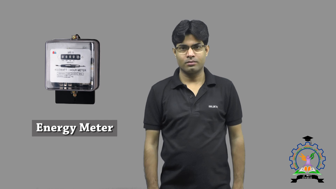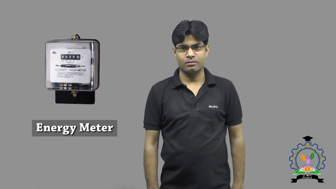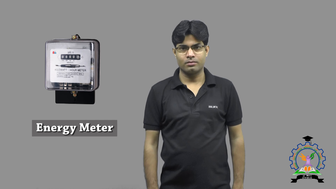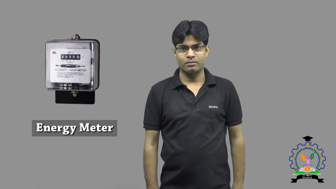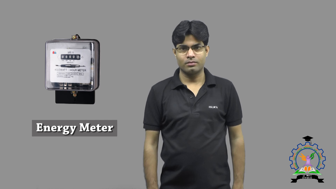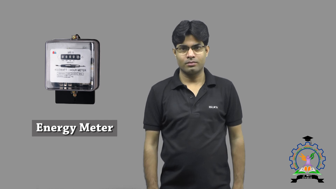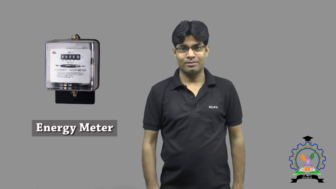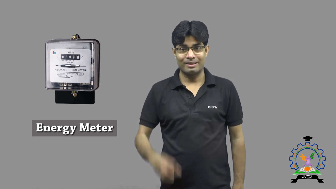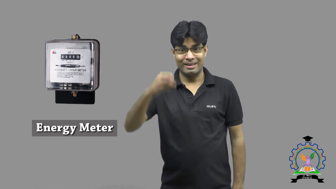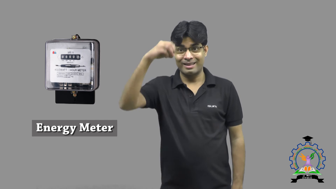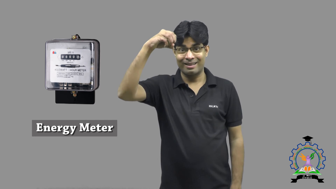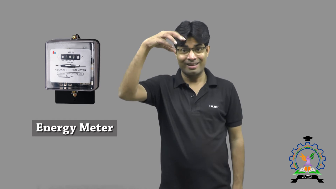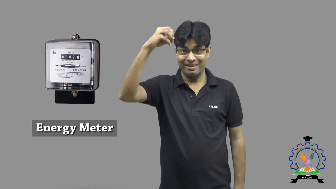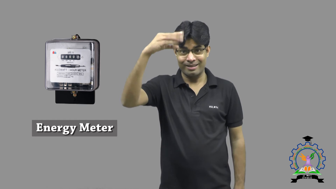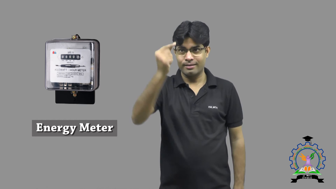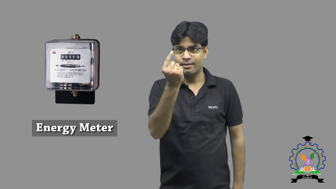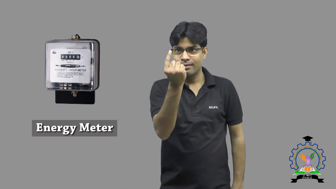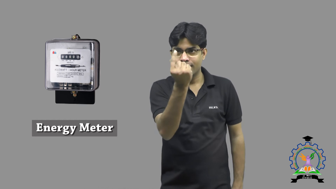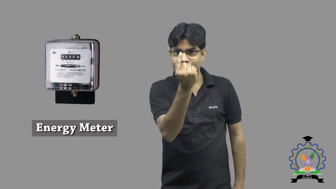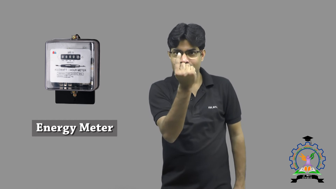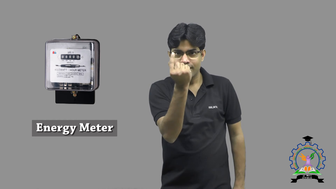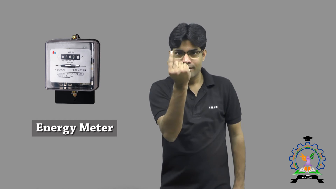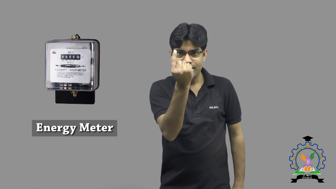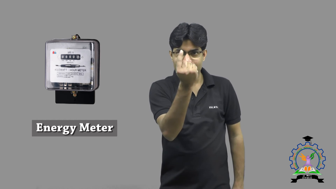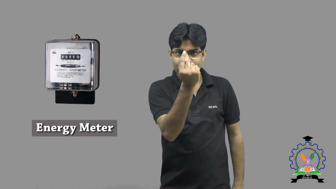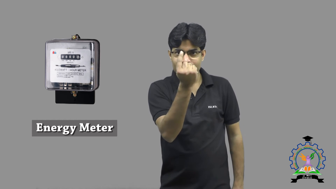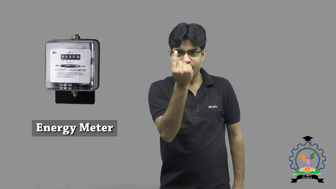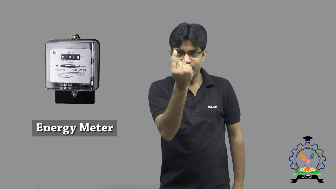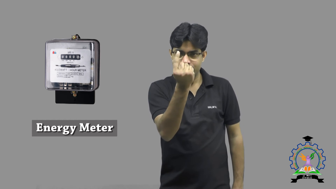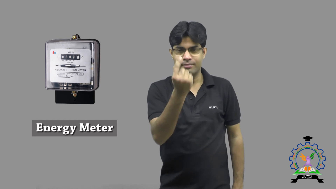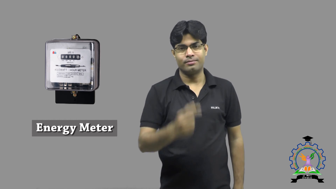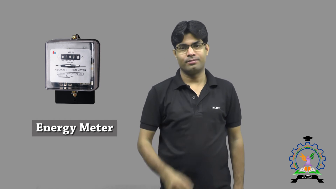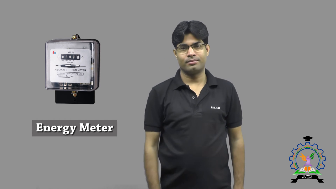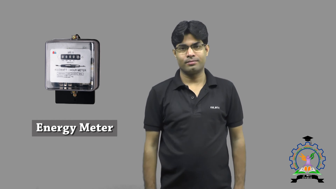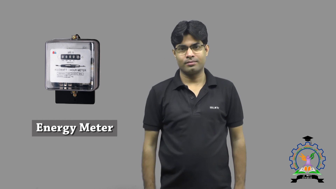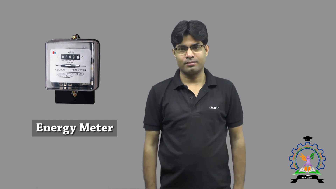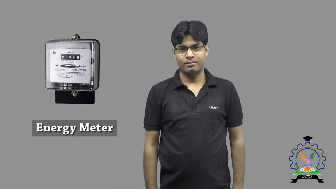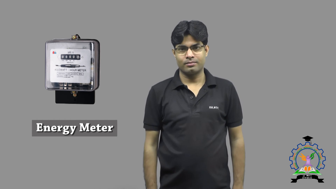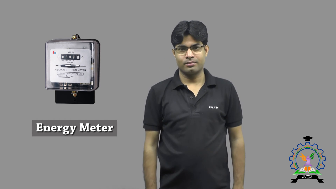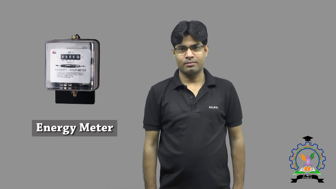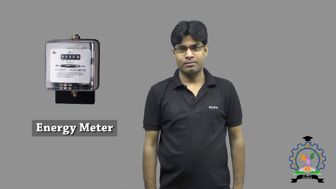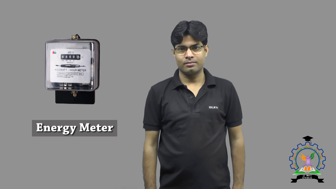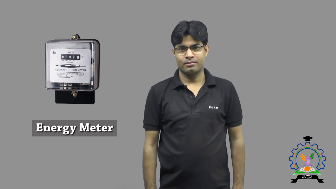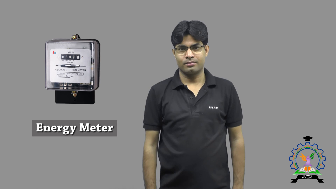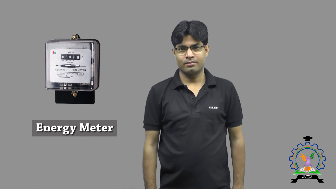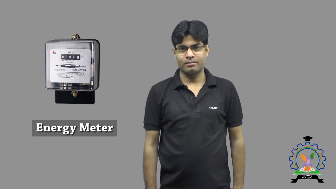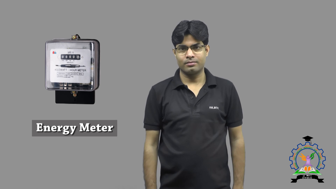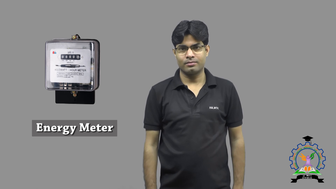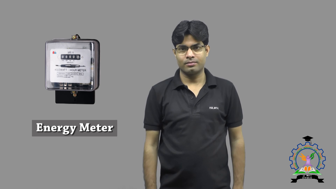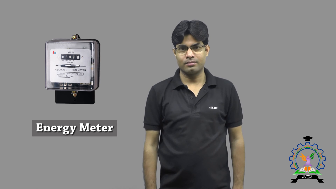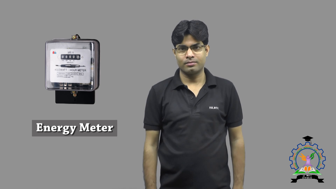Energy Meter